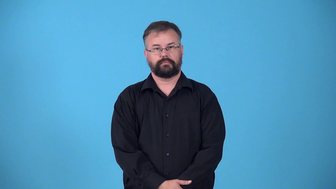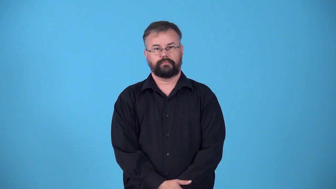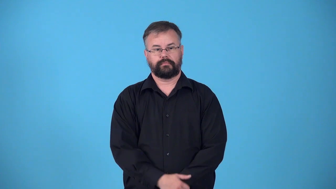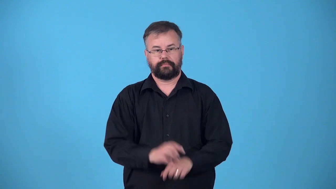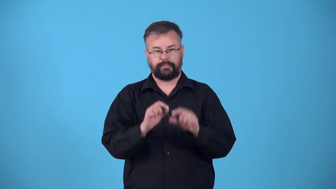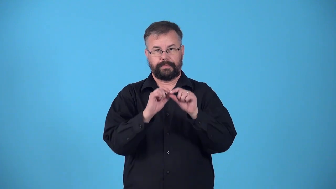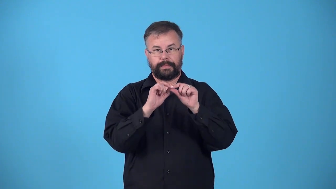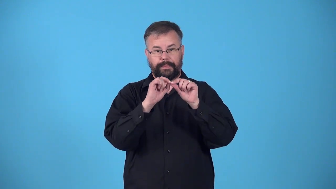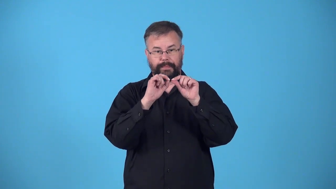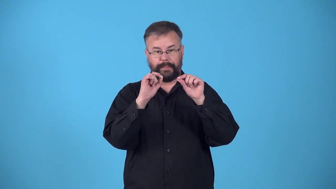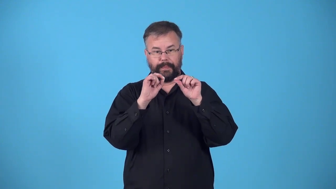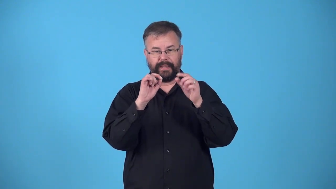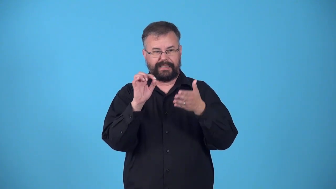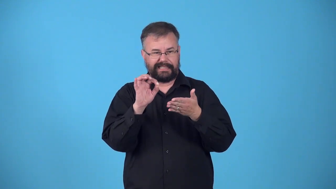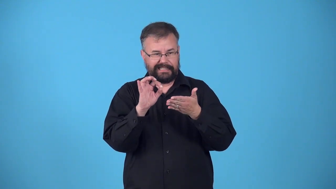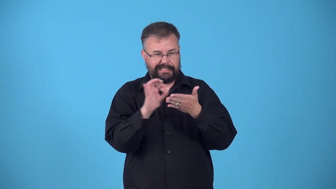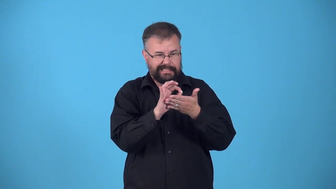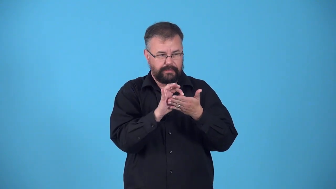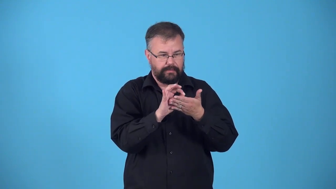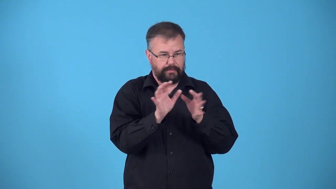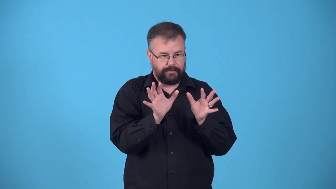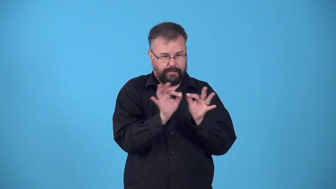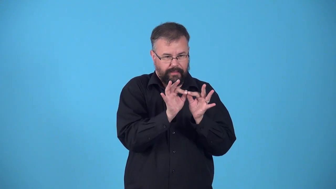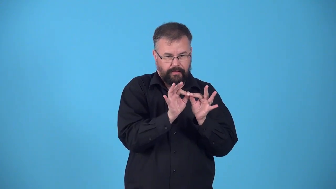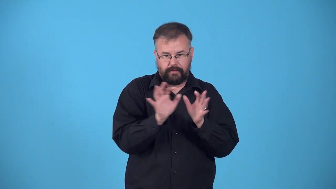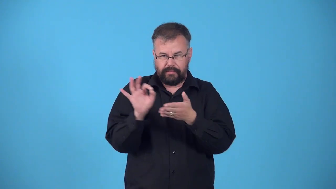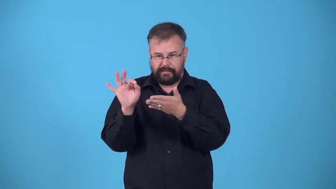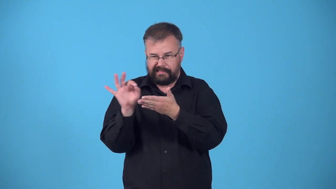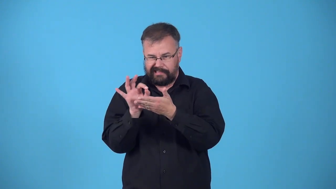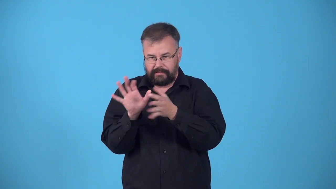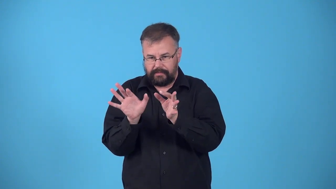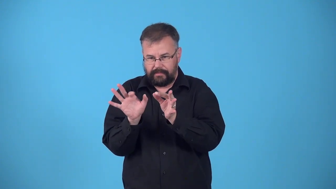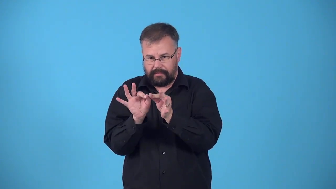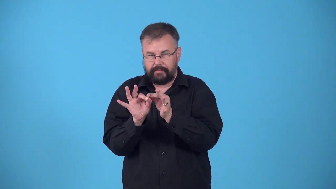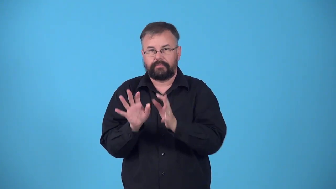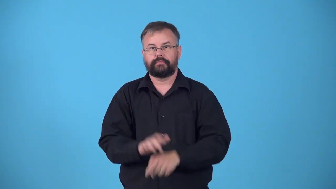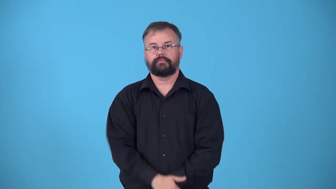pin together